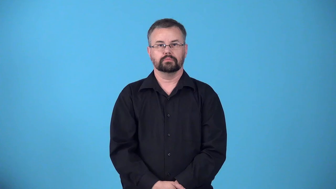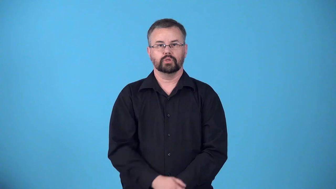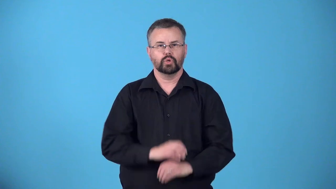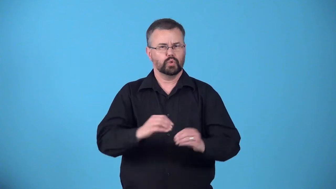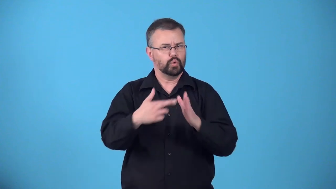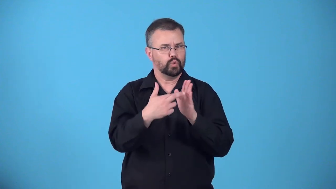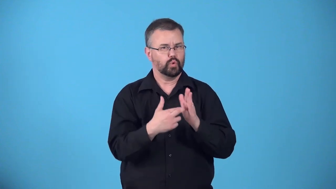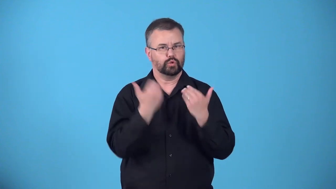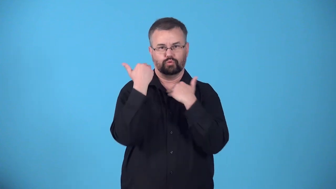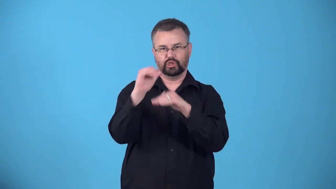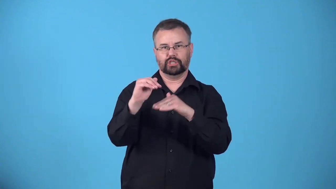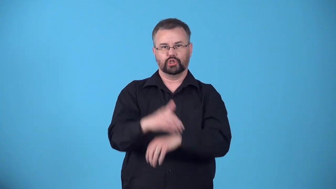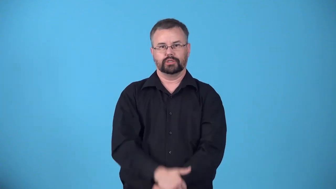anything goes